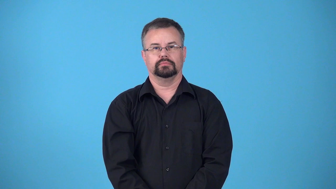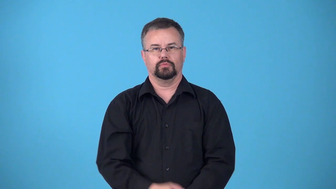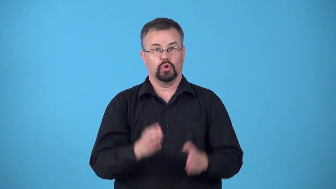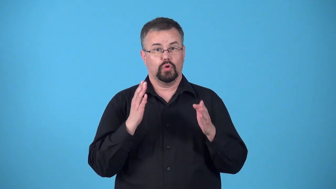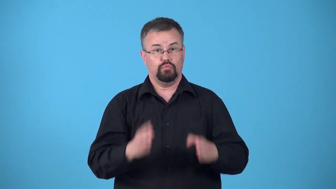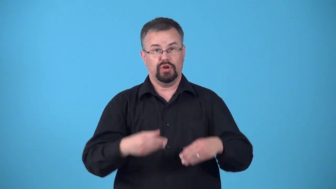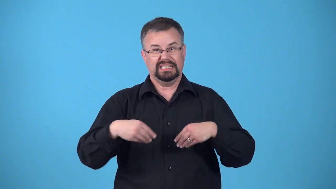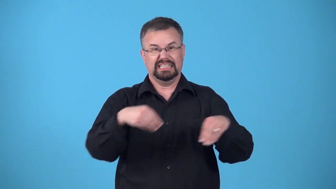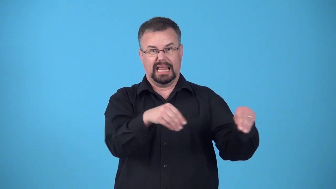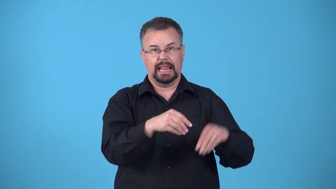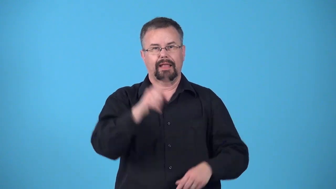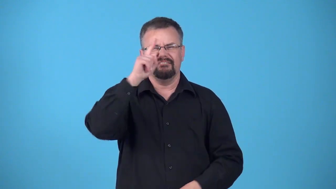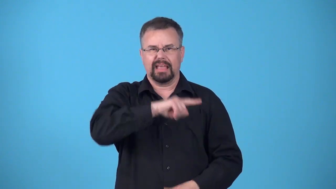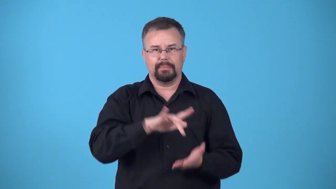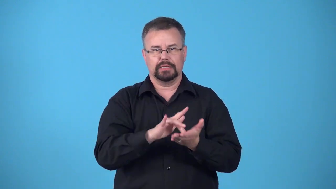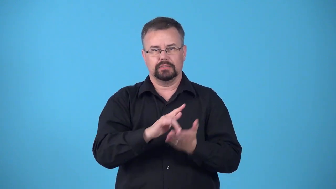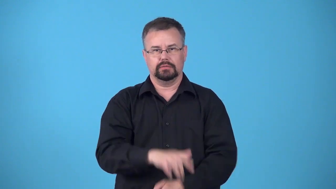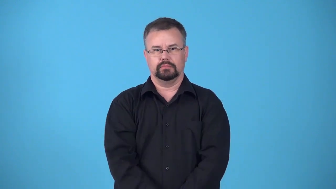snake oil salesman